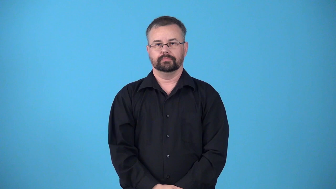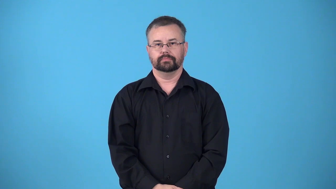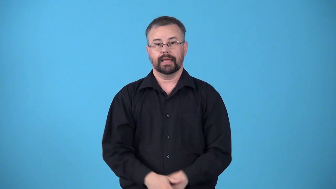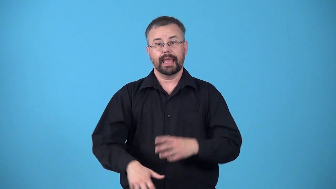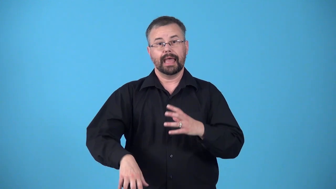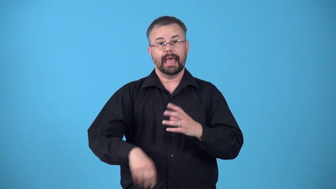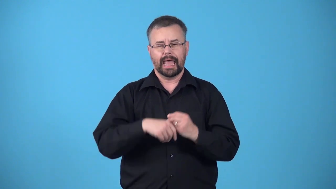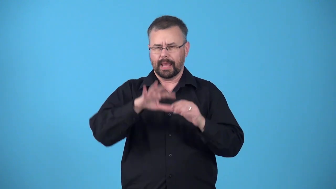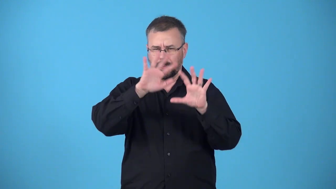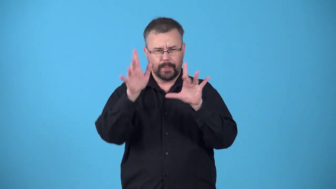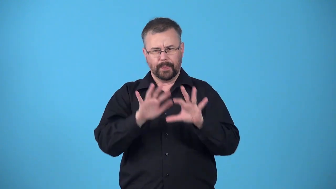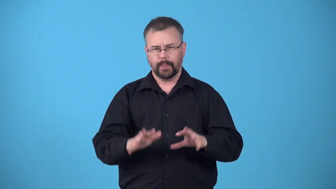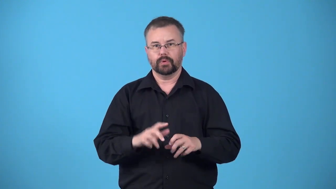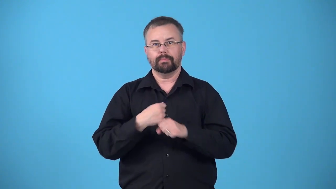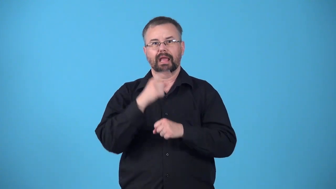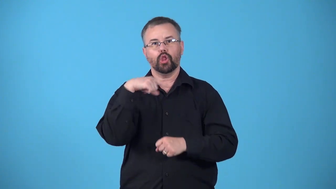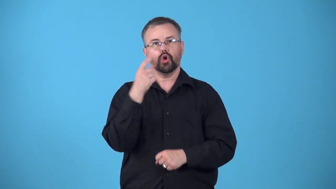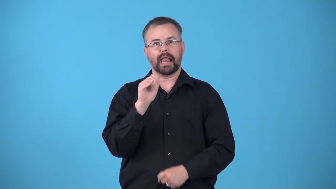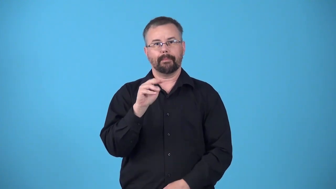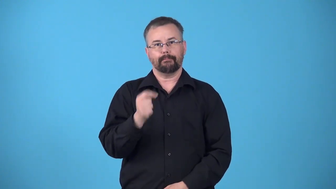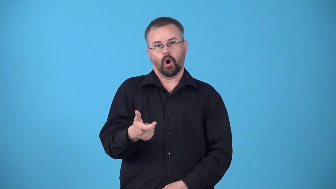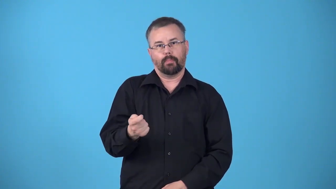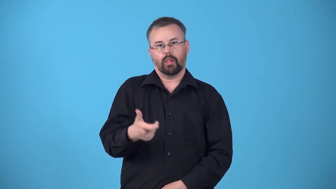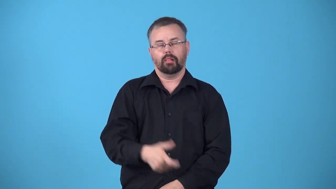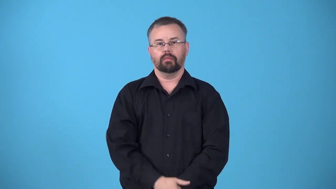marbleize